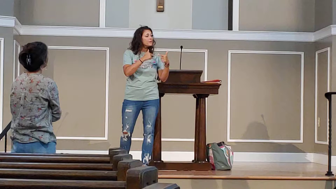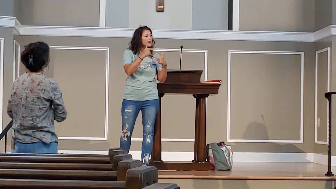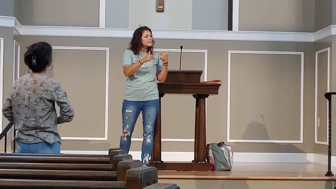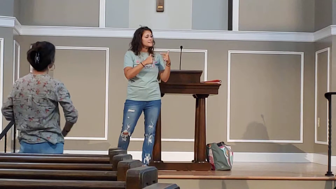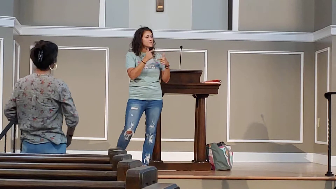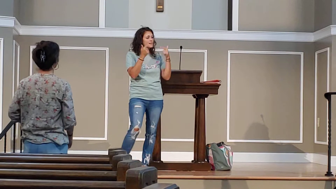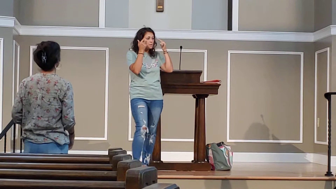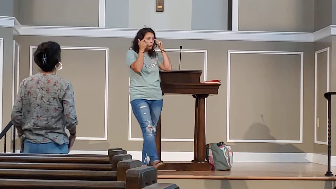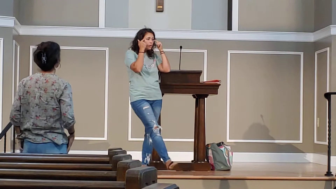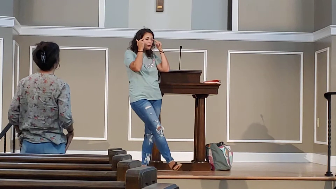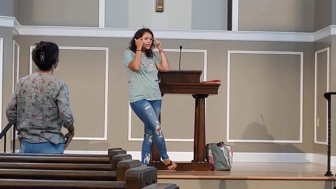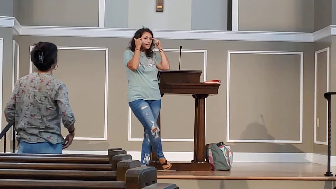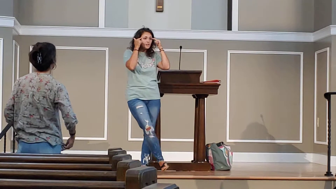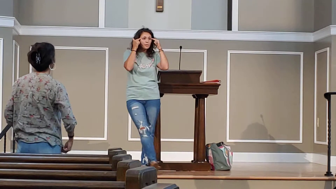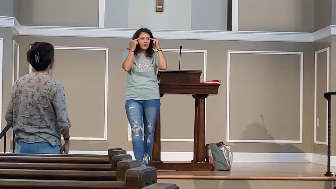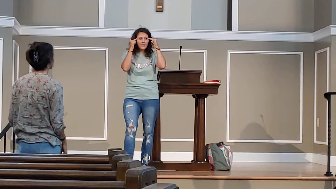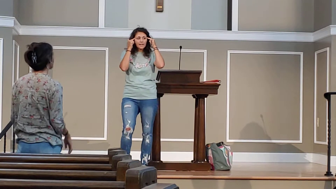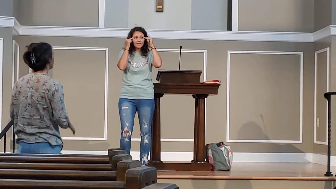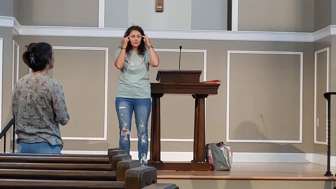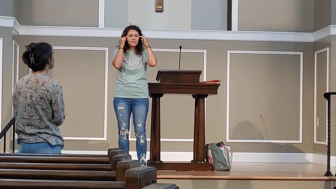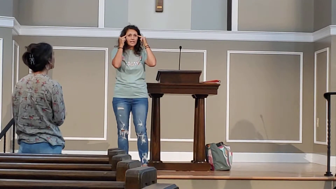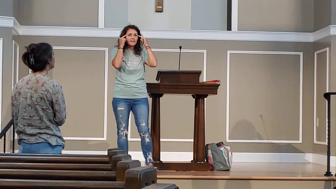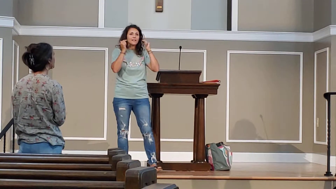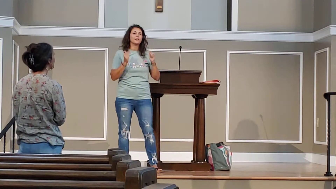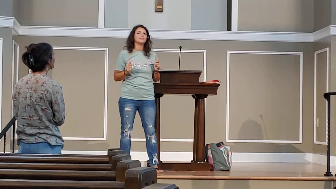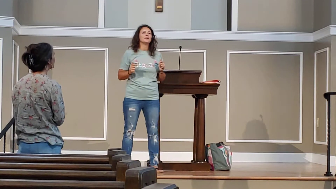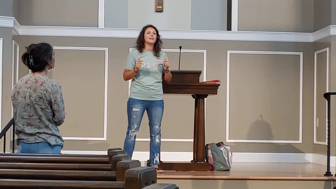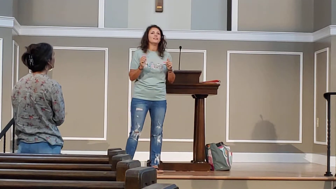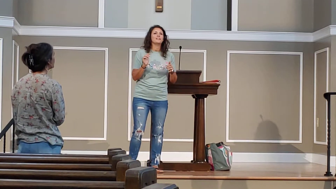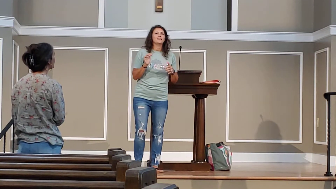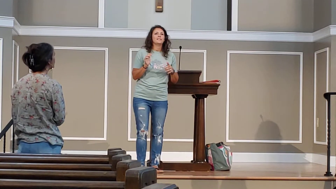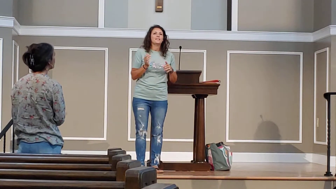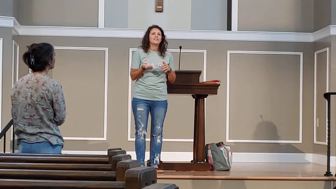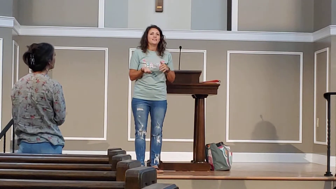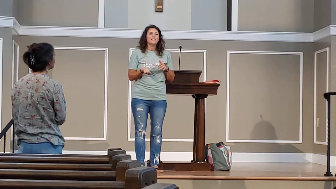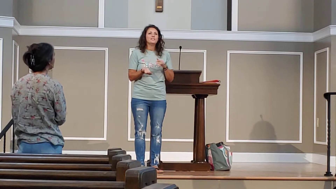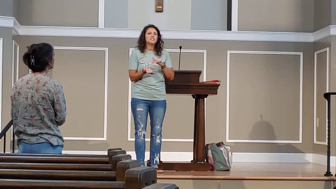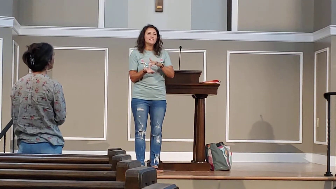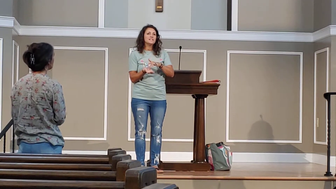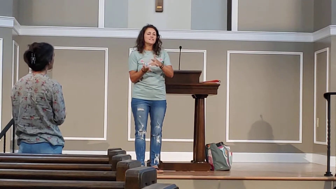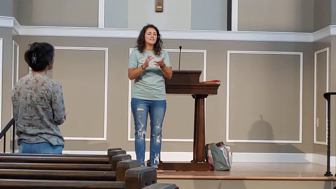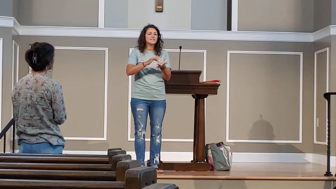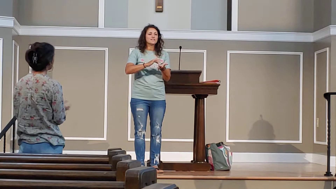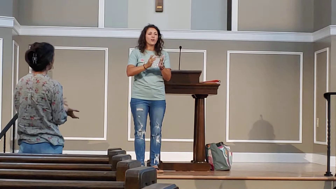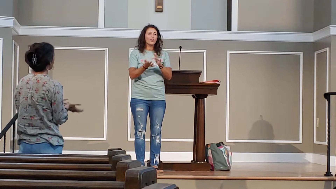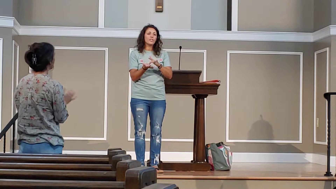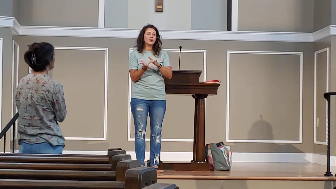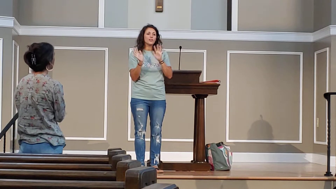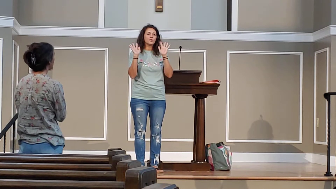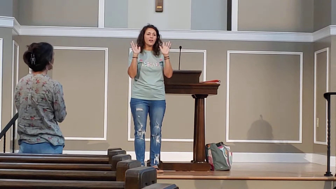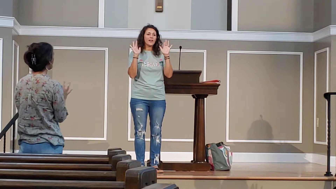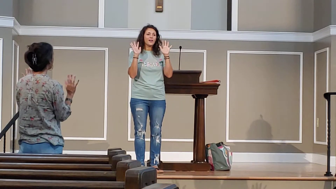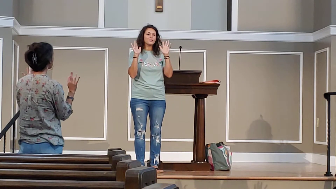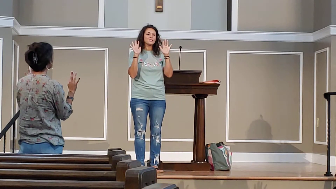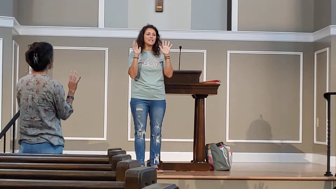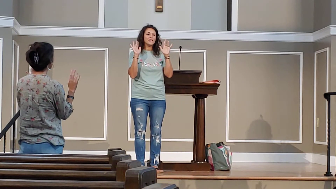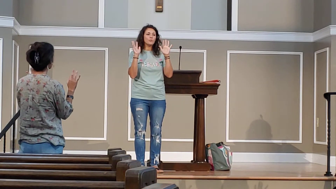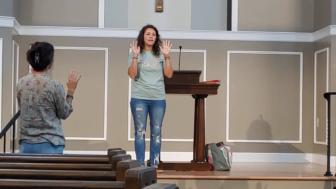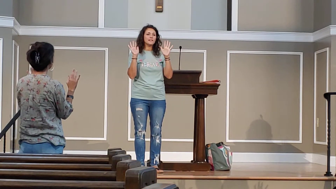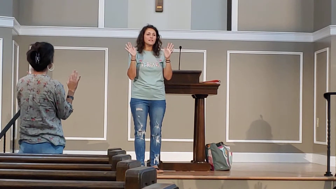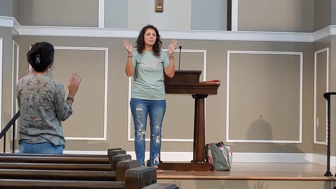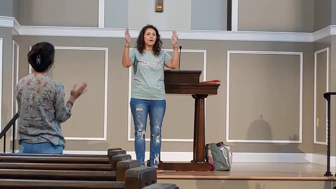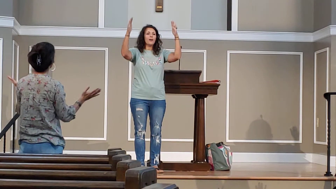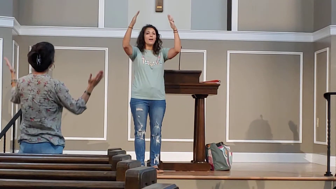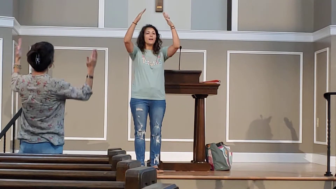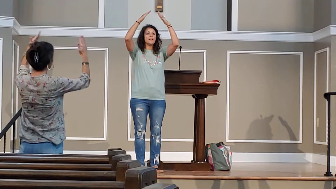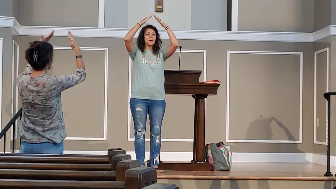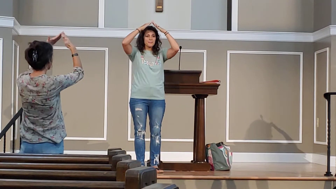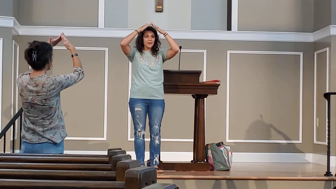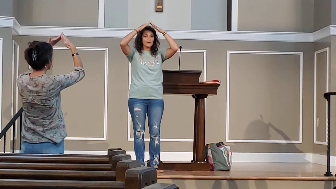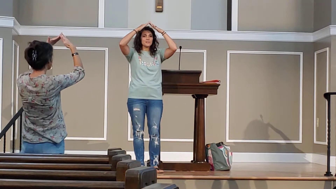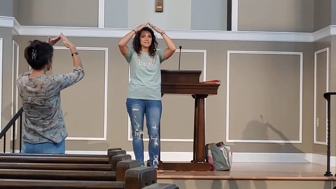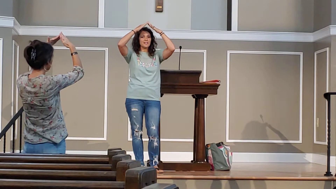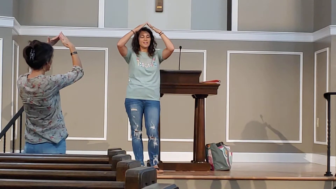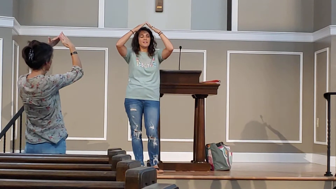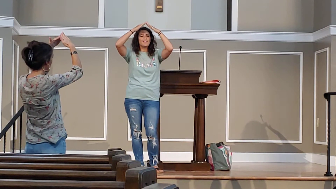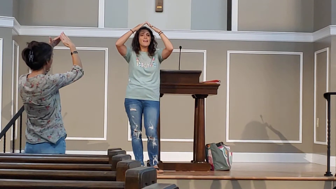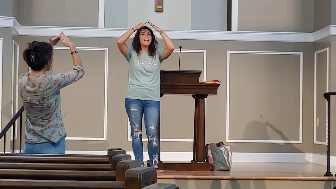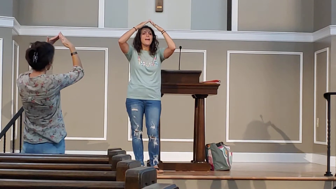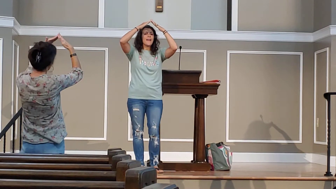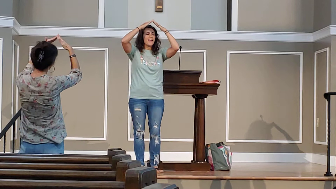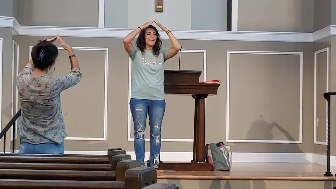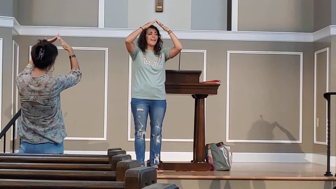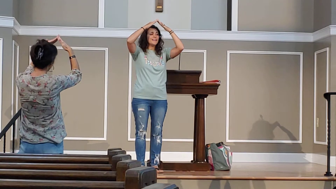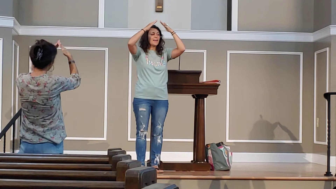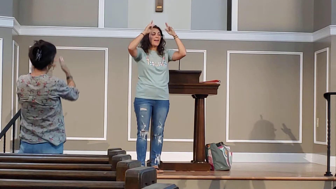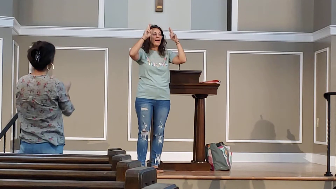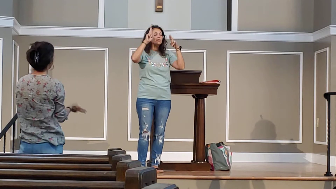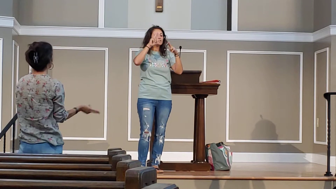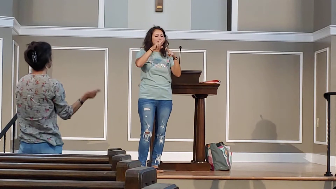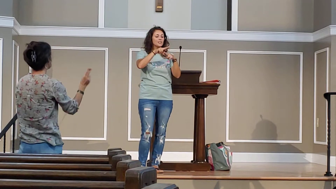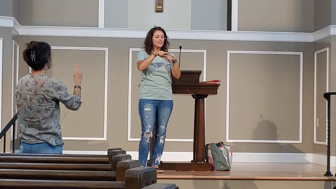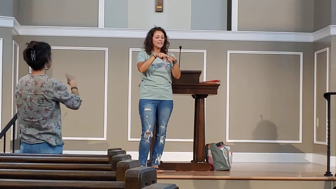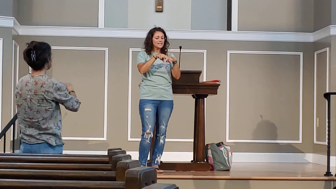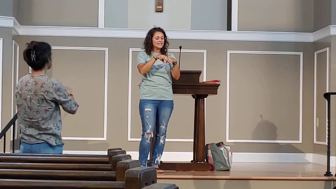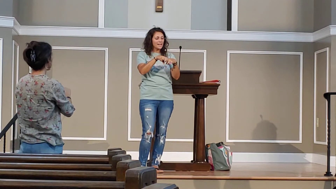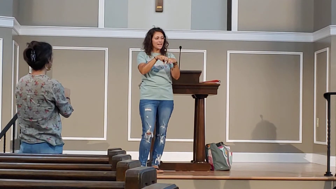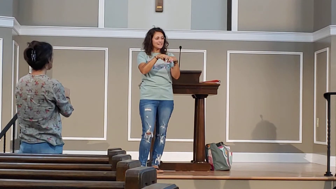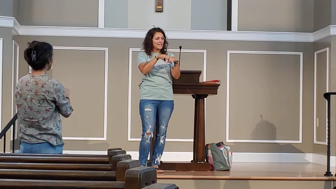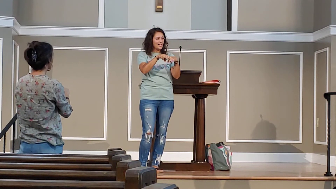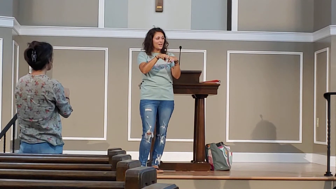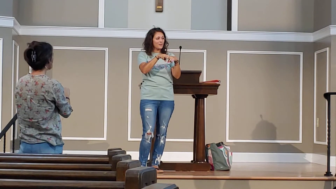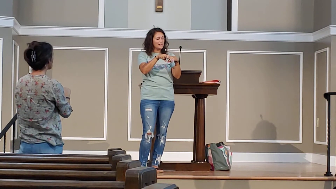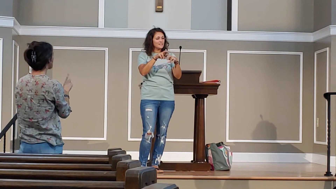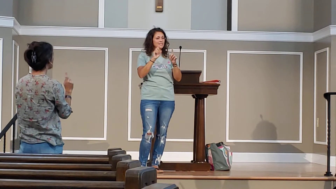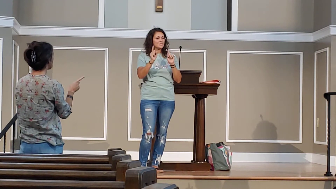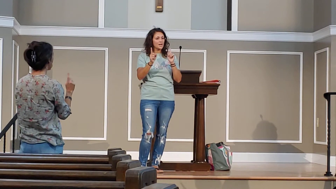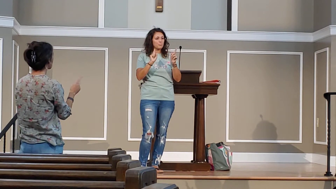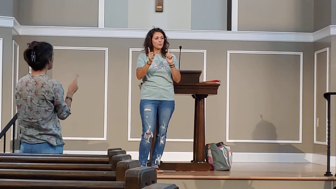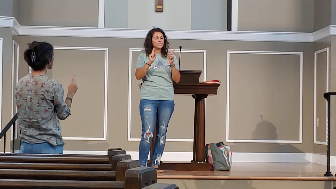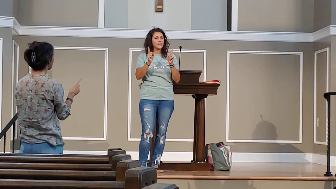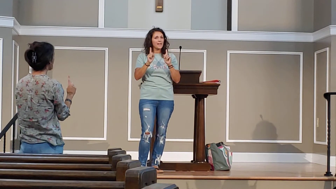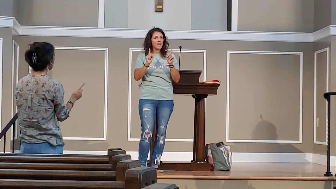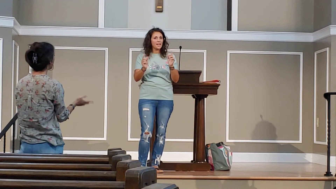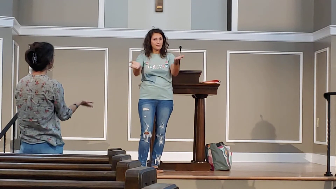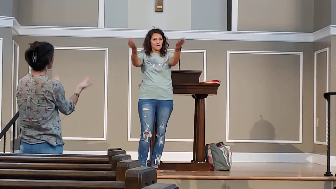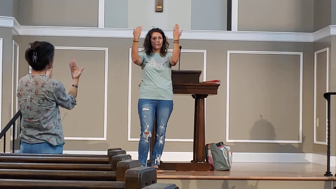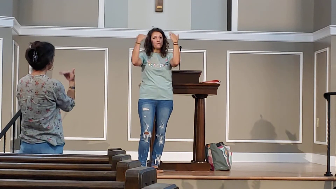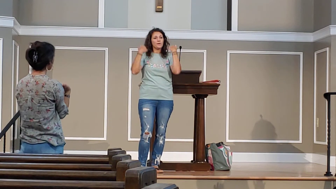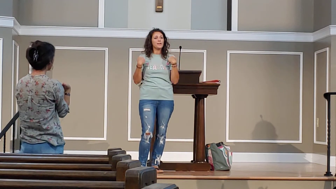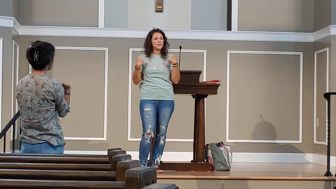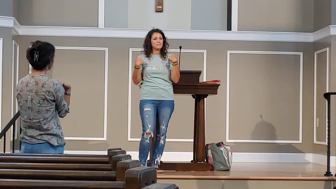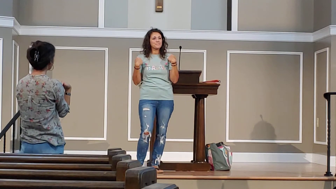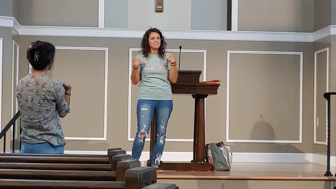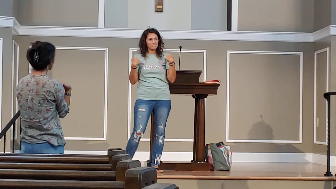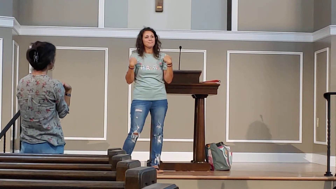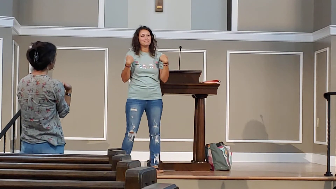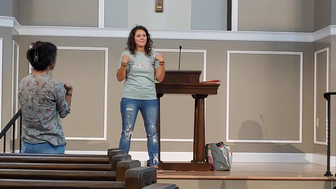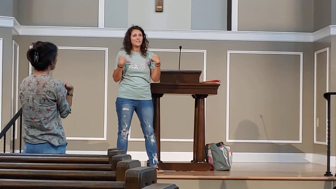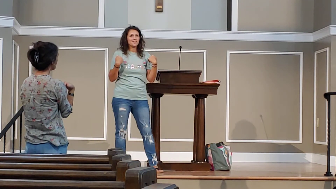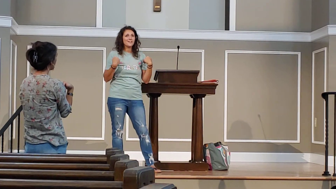Matthew 5:1